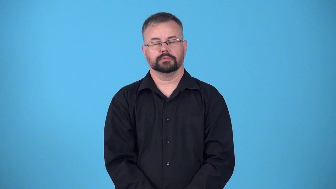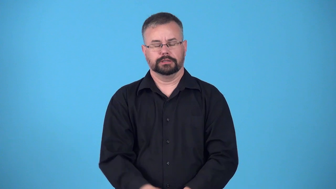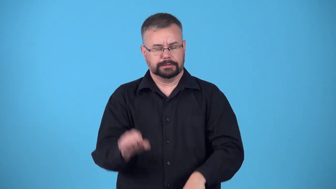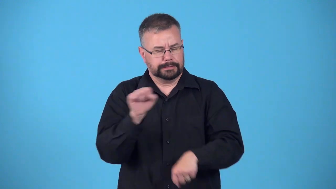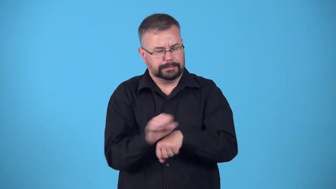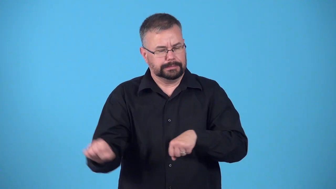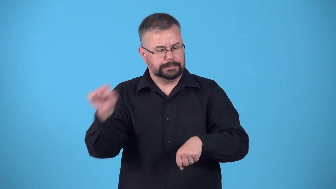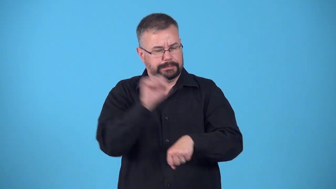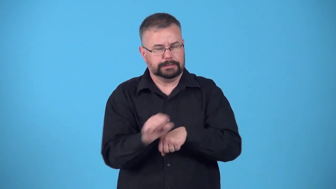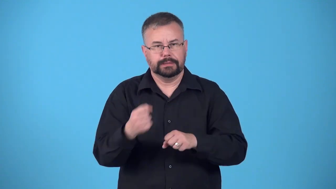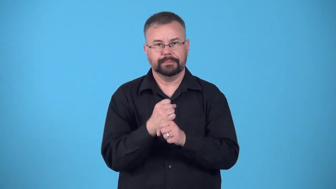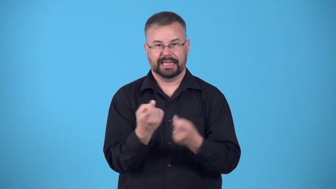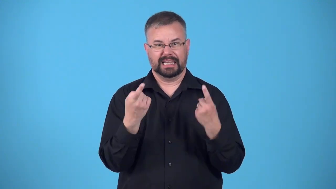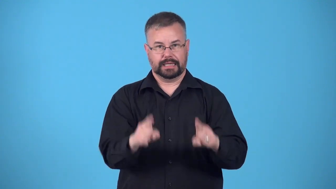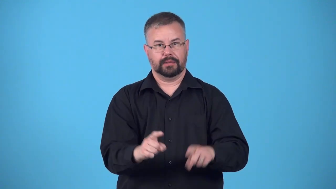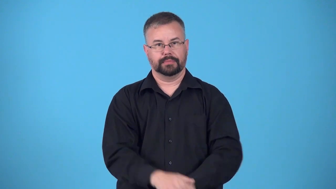take pains to